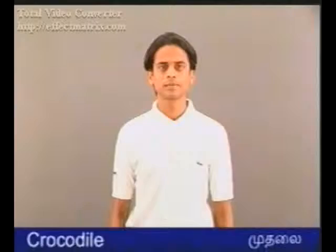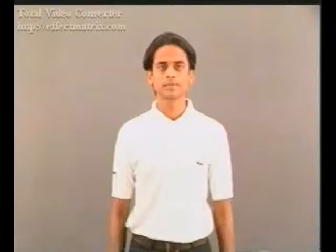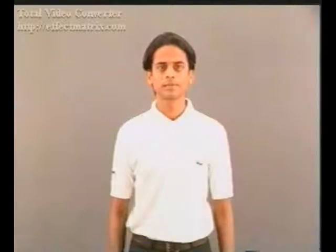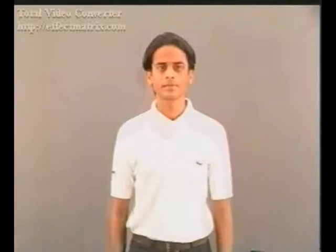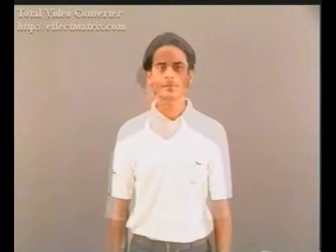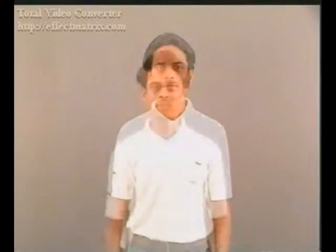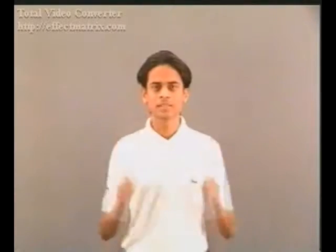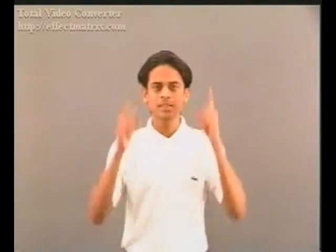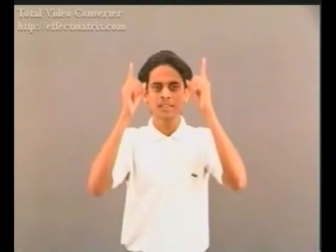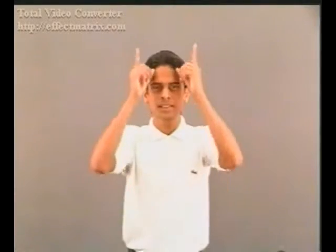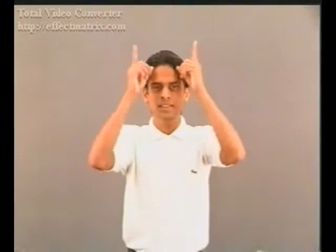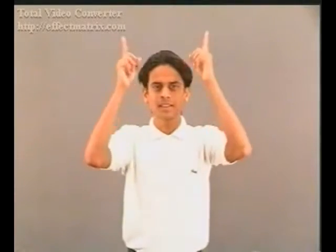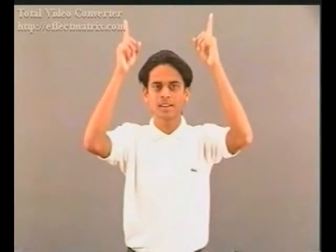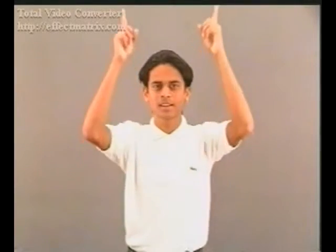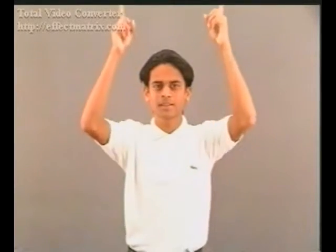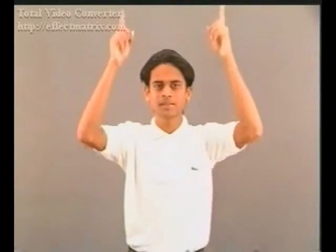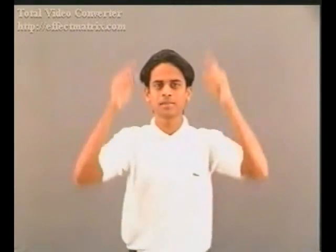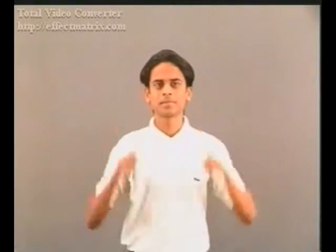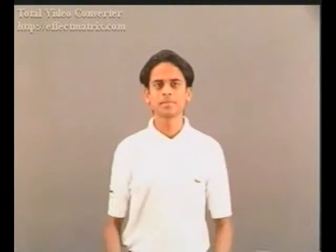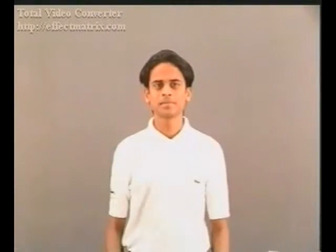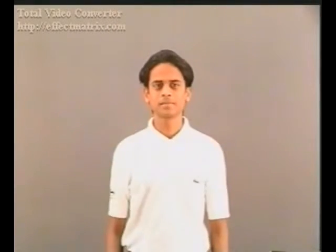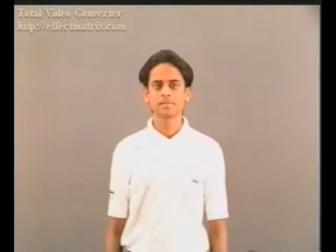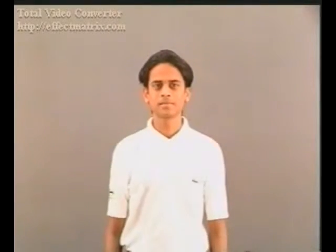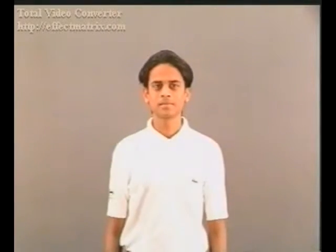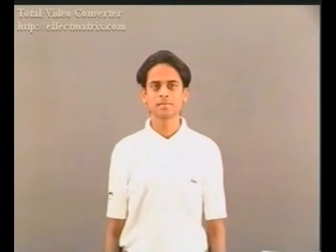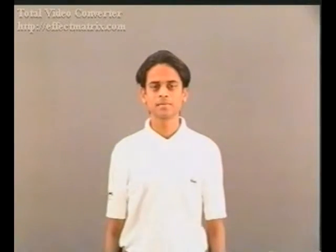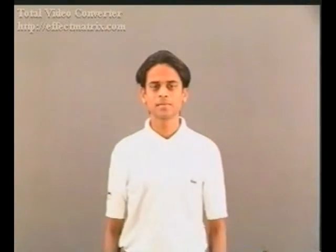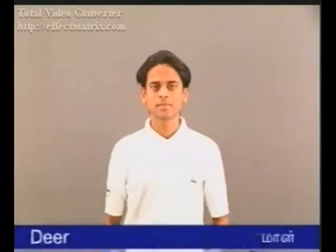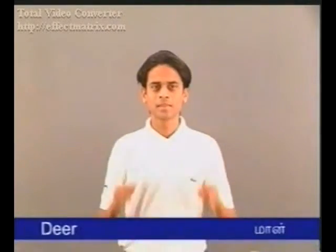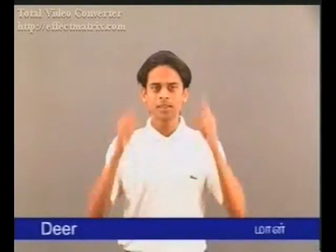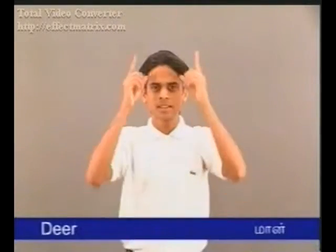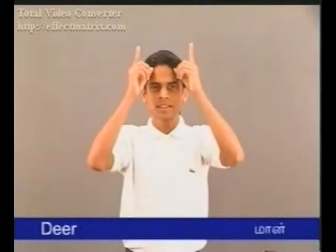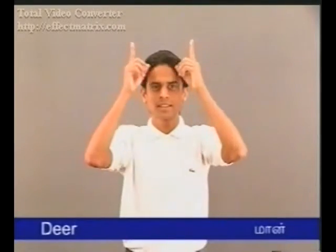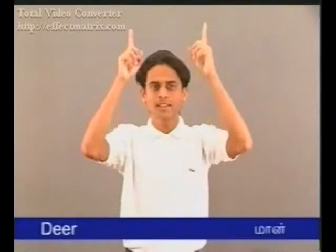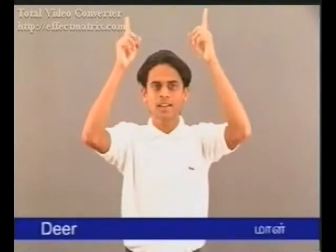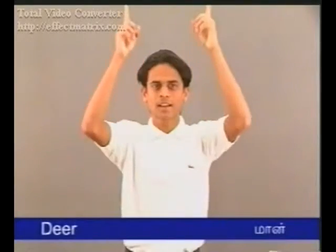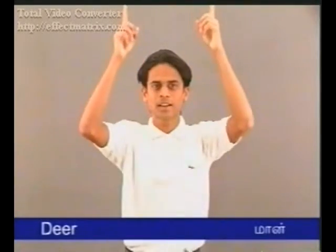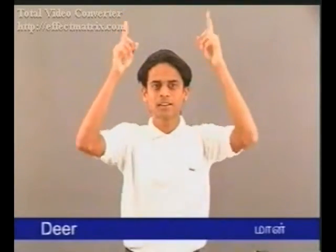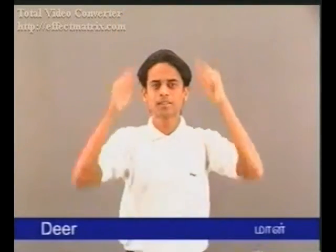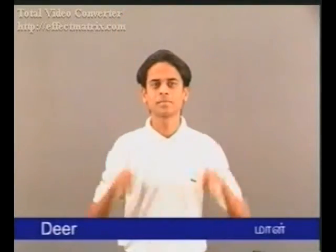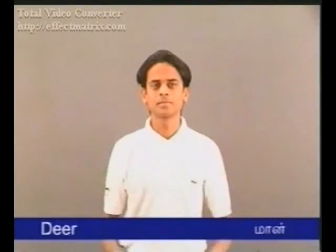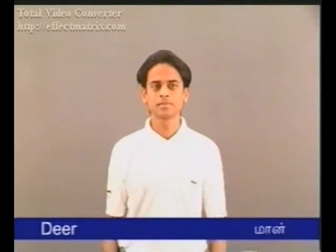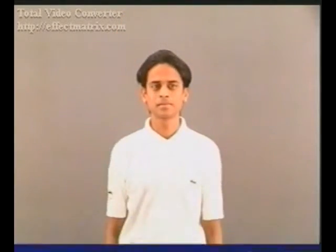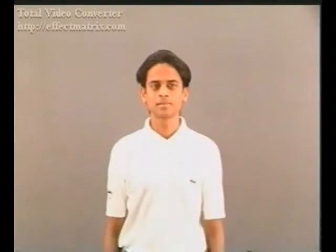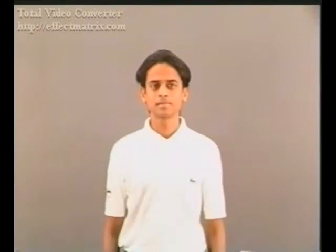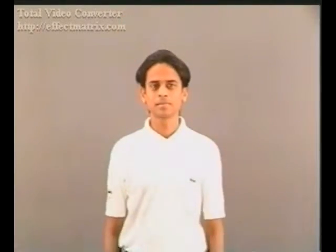deer